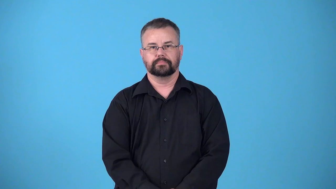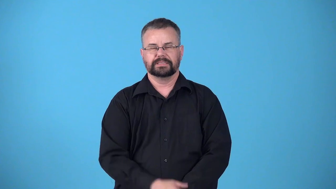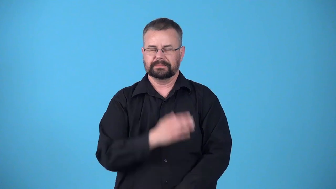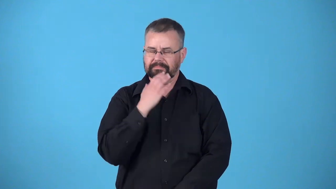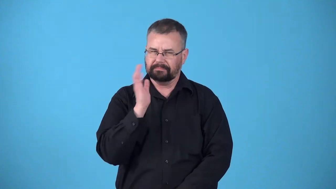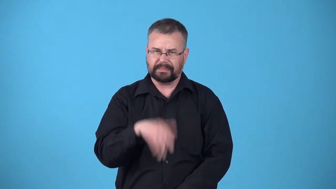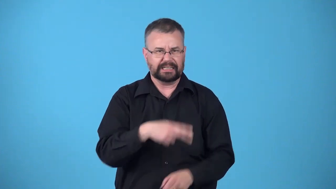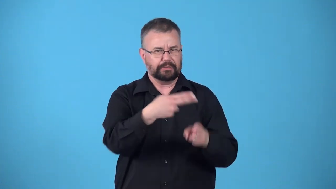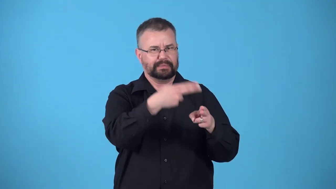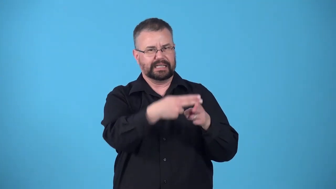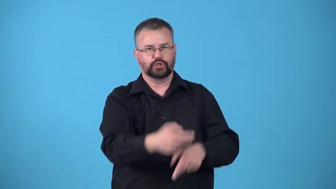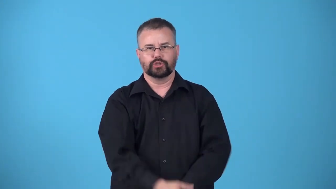bad rep